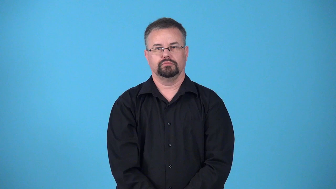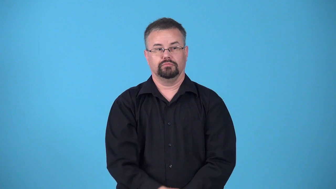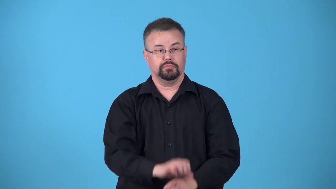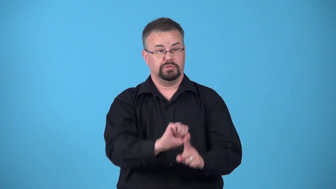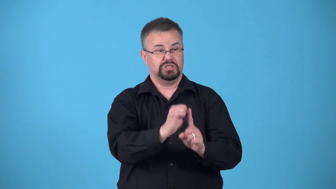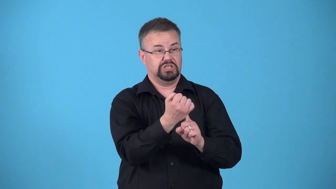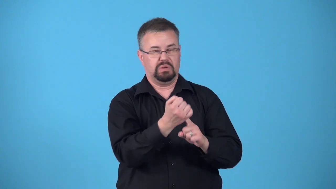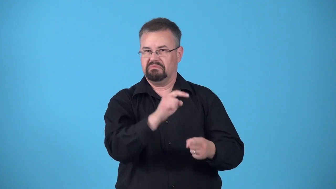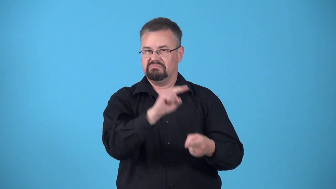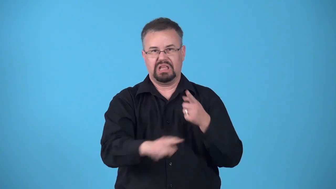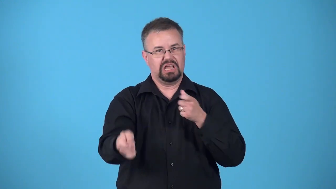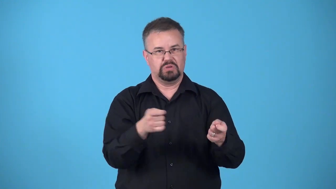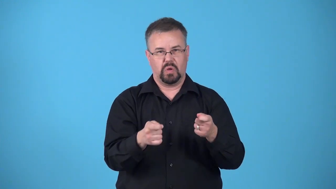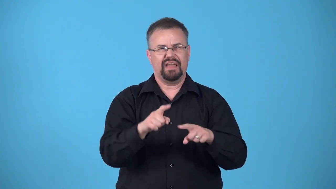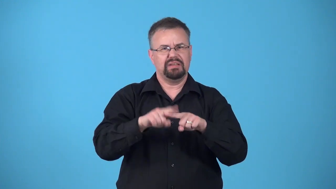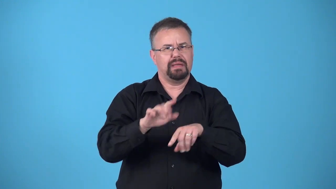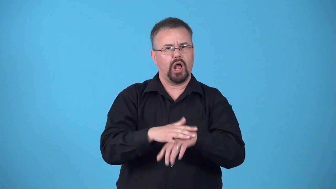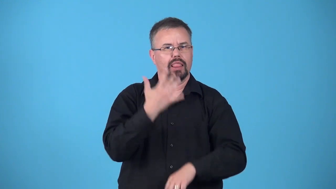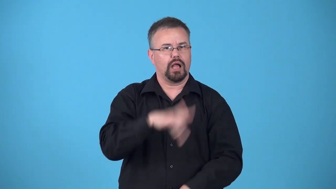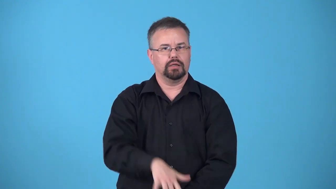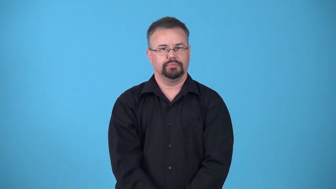lap of the gods